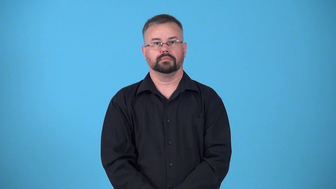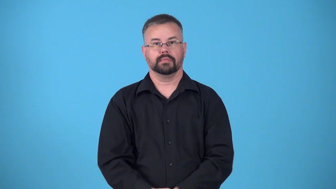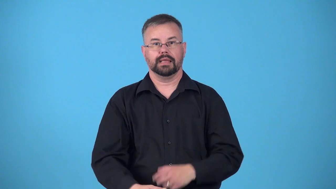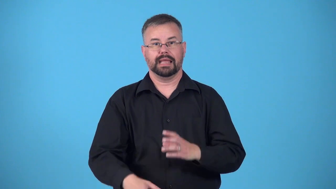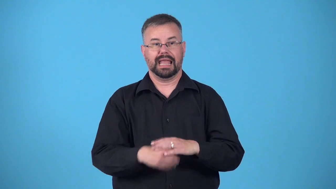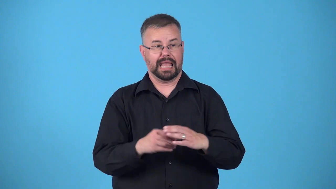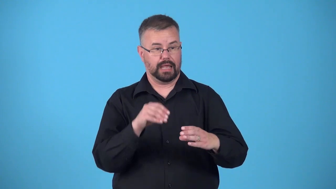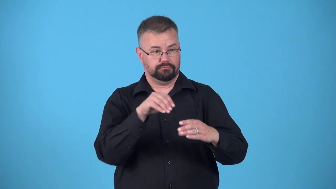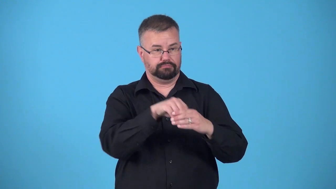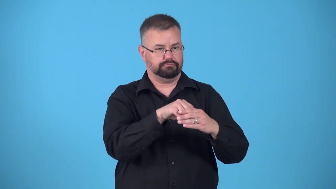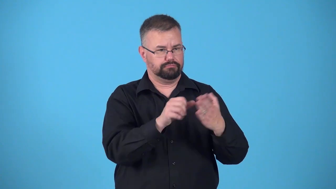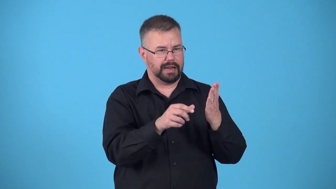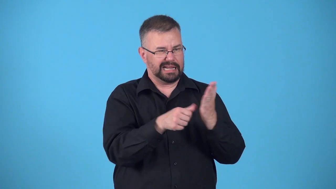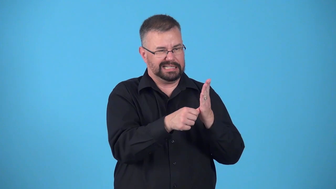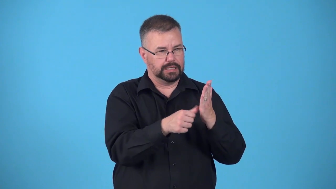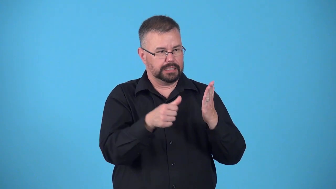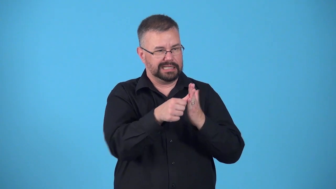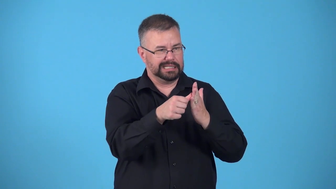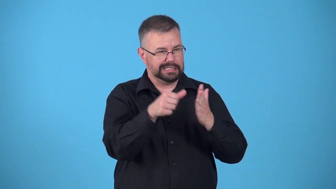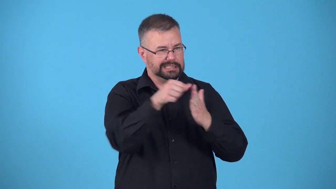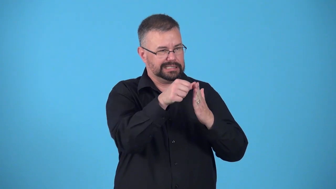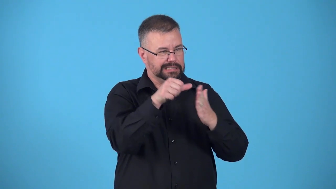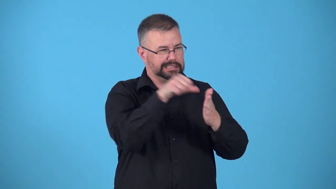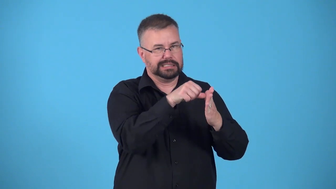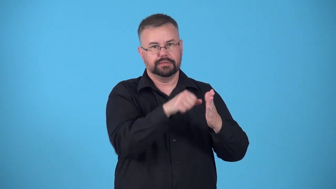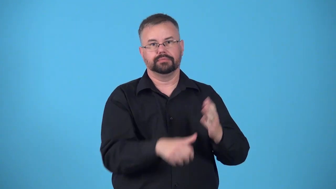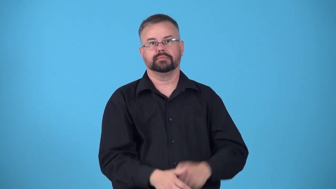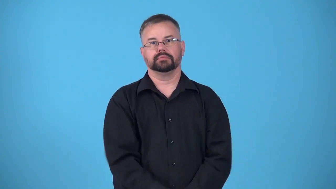snap in, snap on